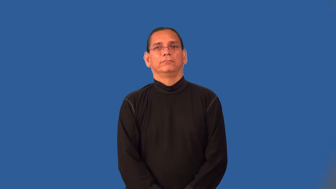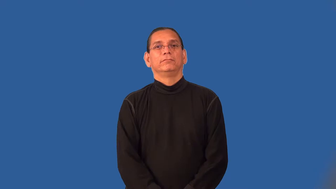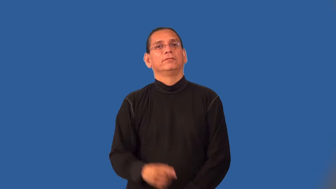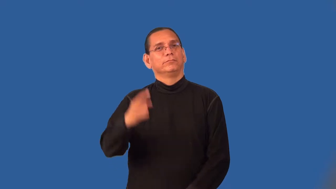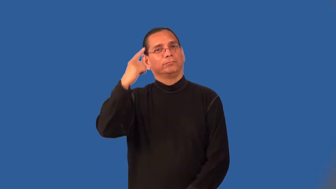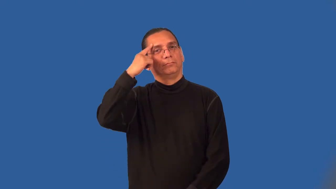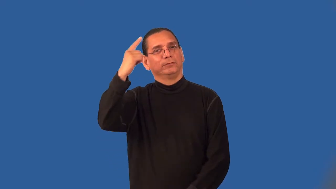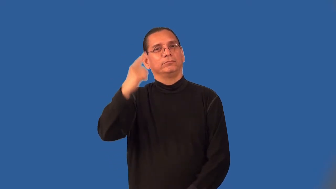penny,pence,copper